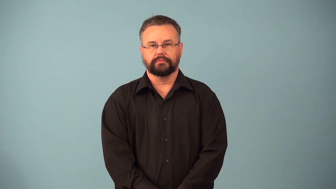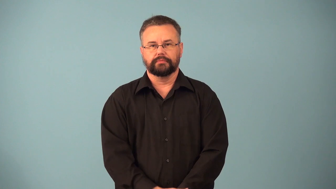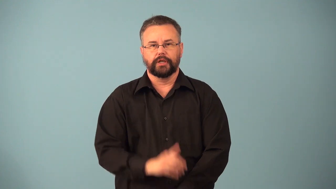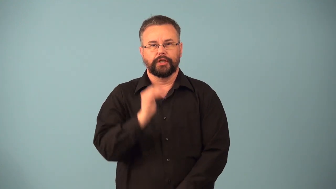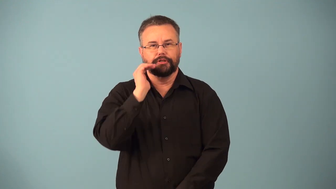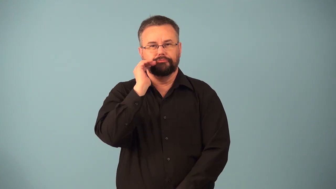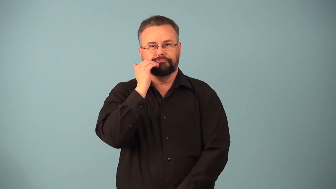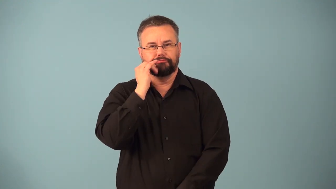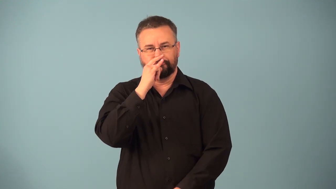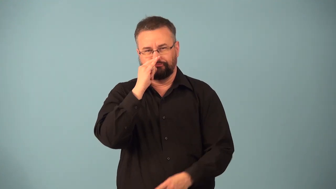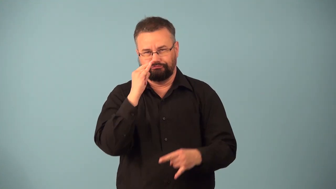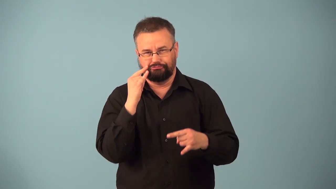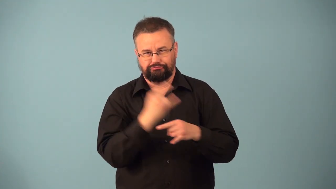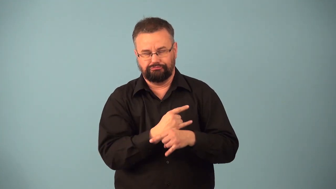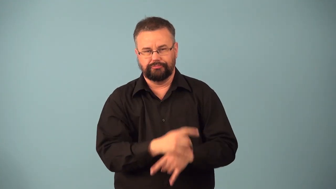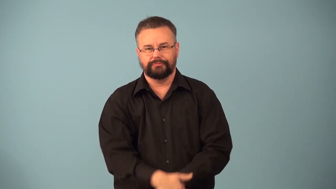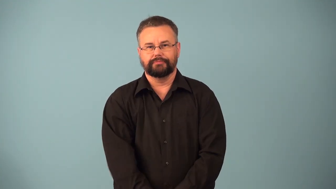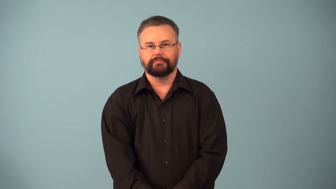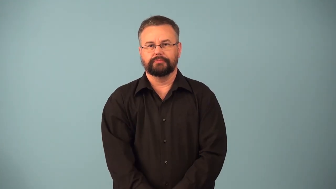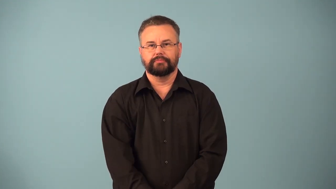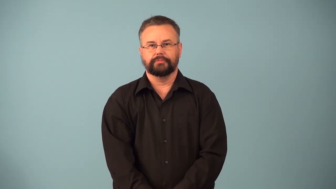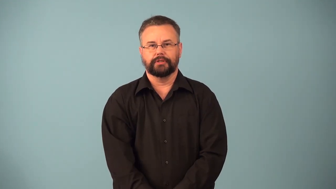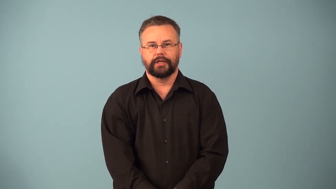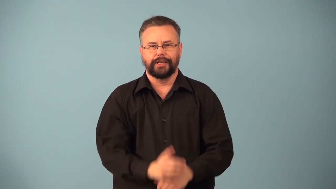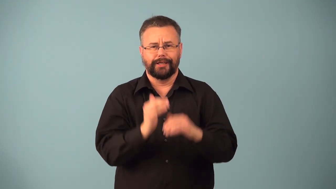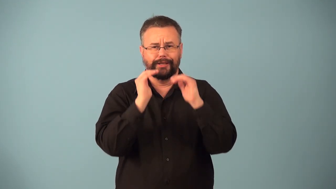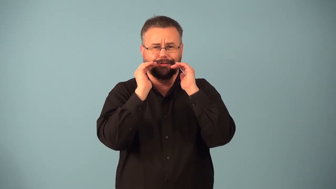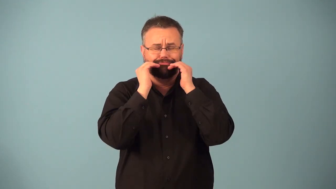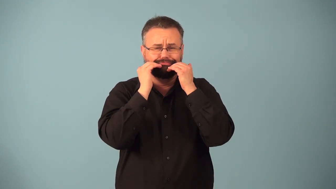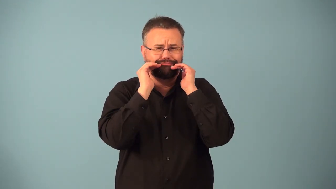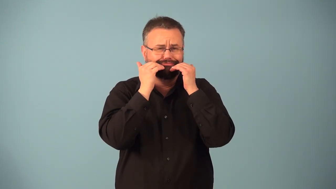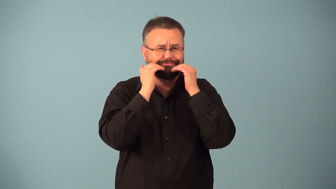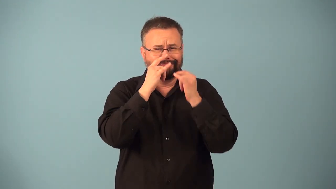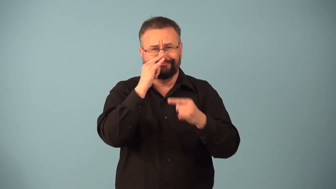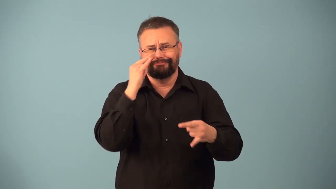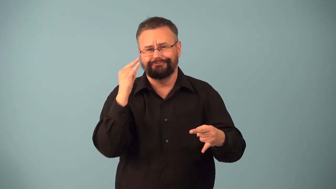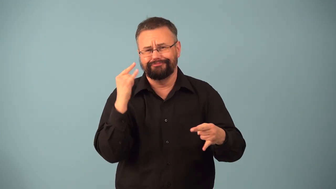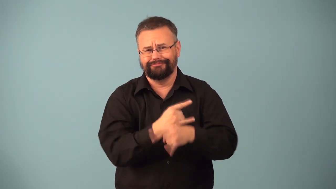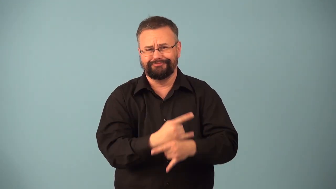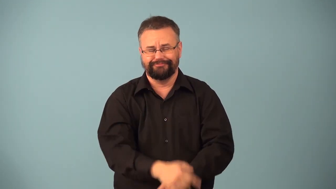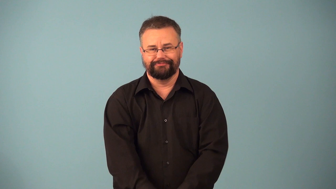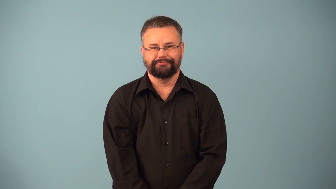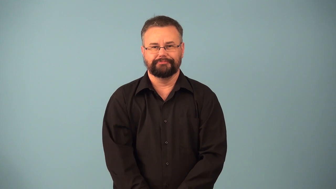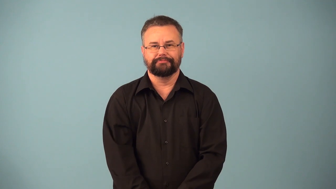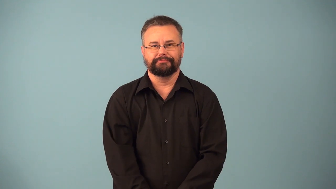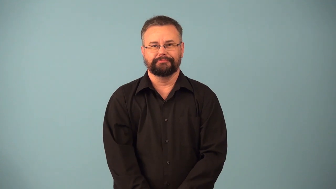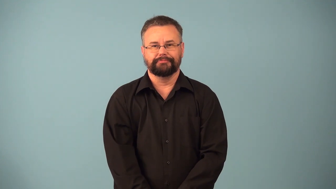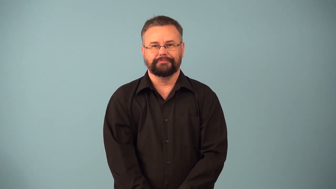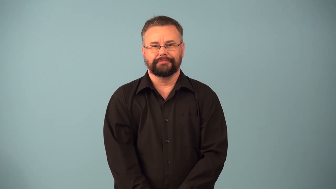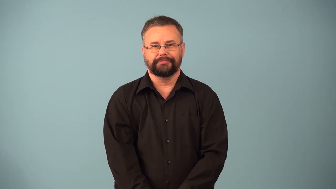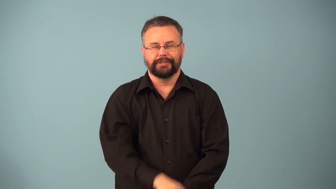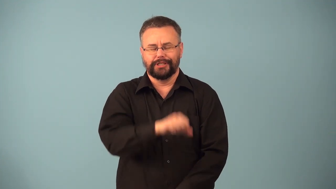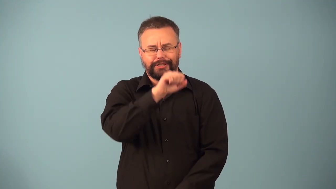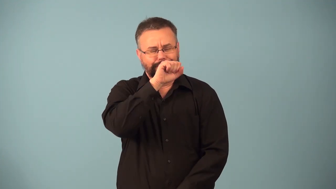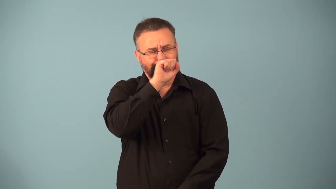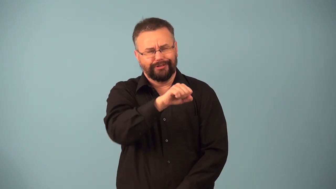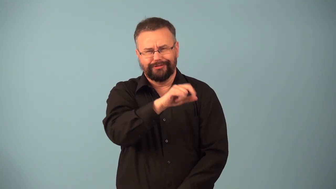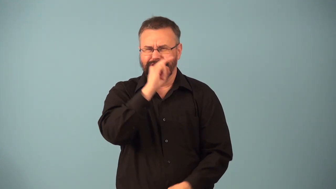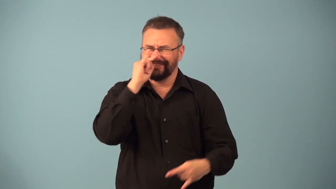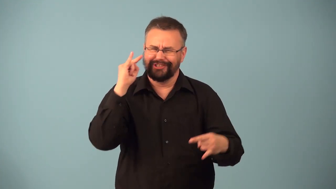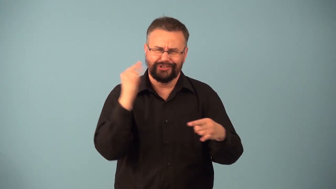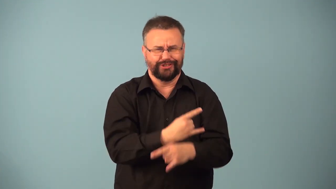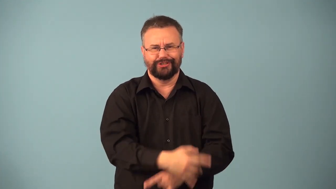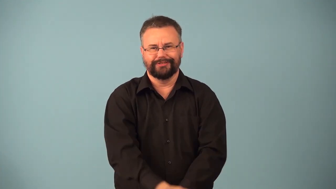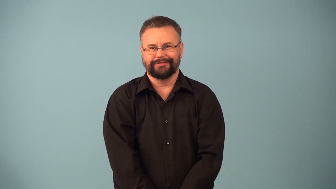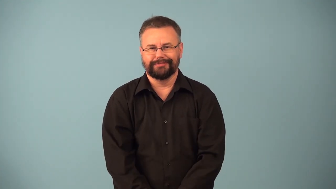droll, droller, drollest